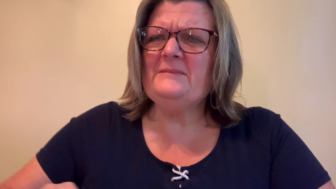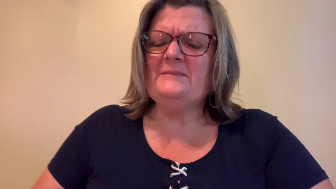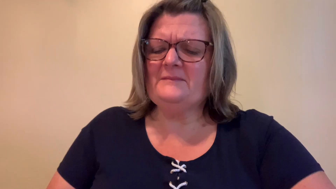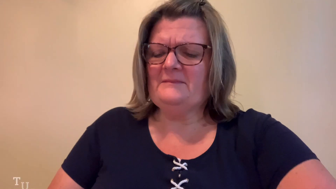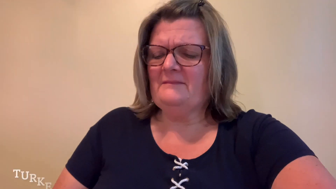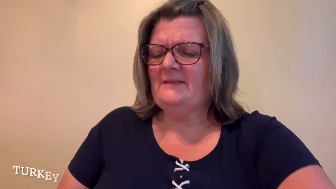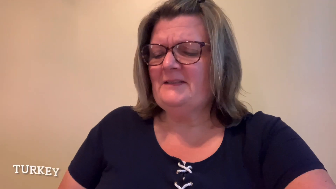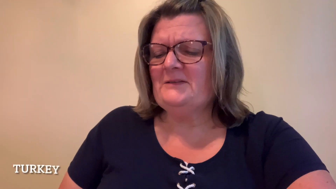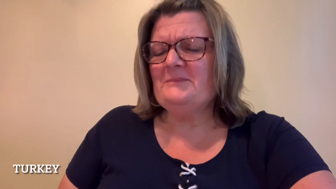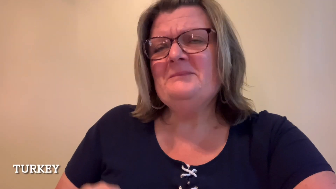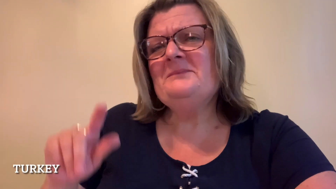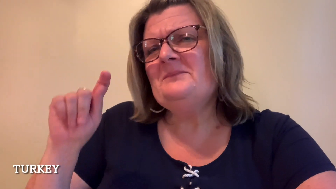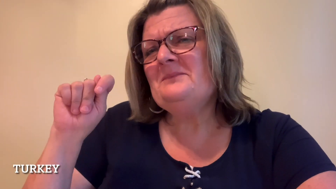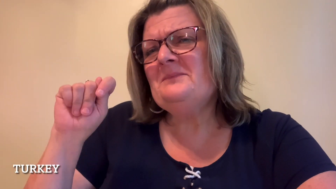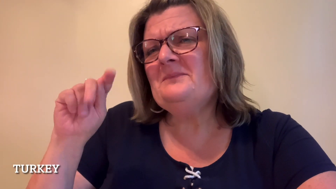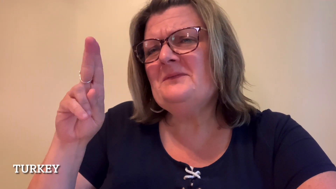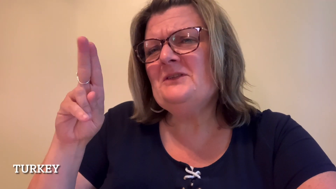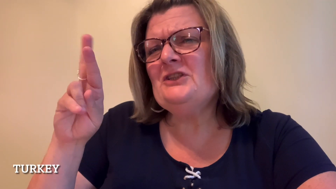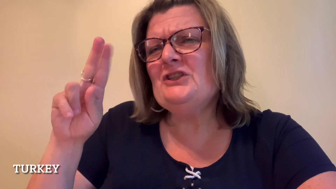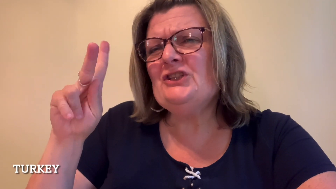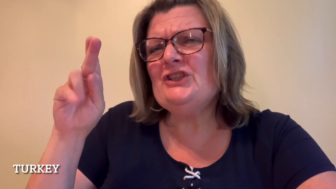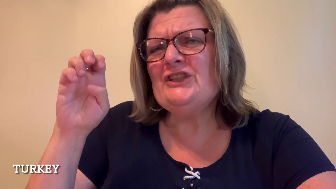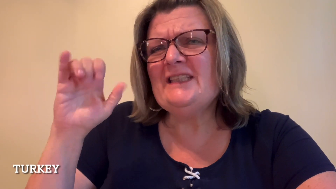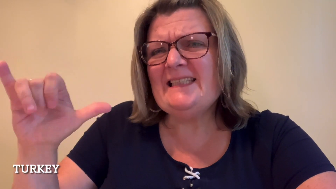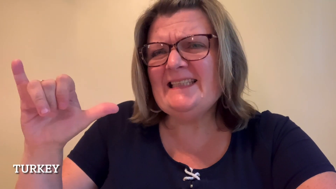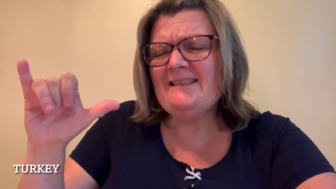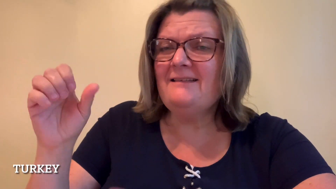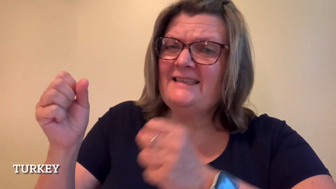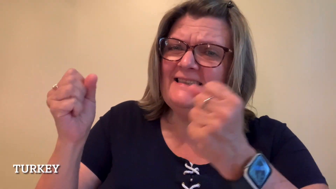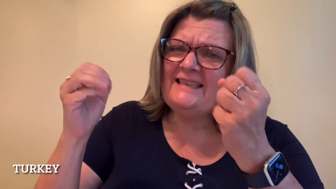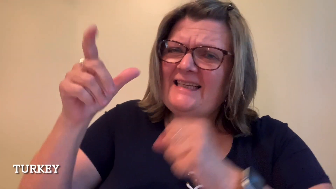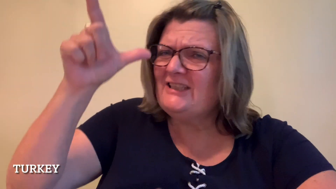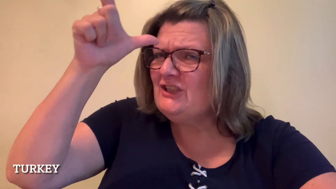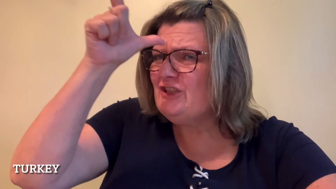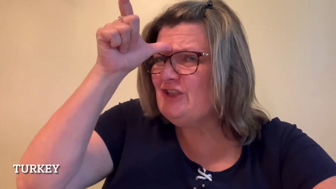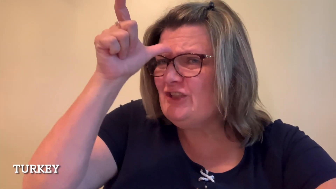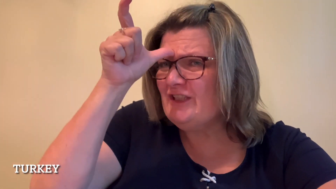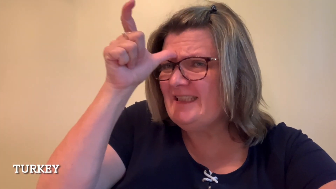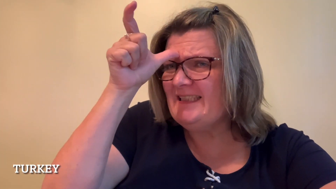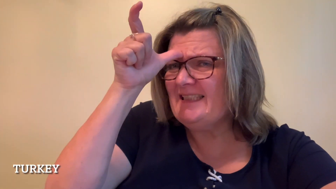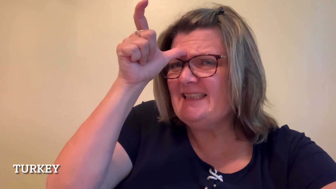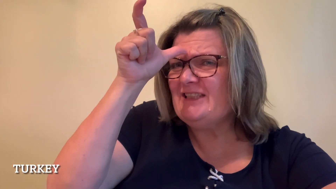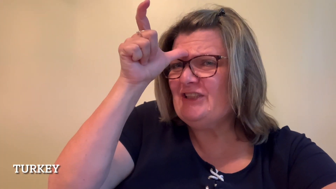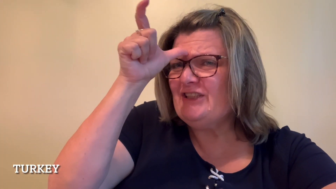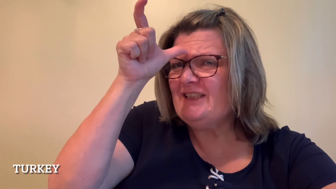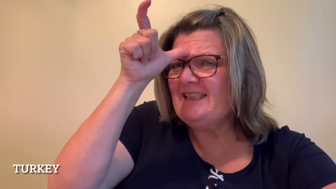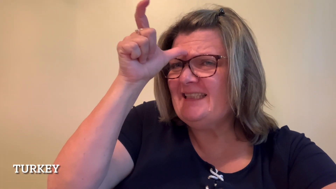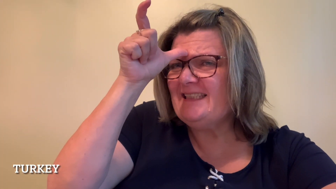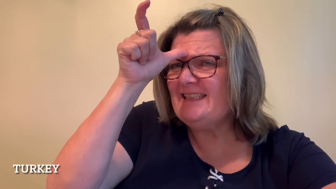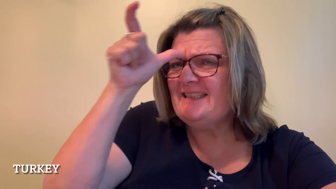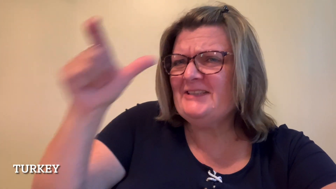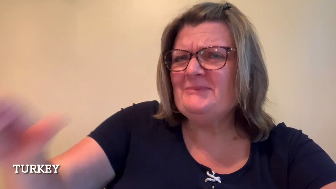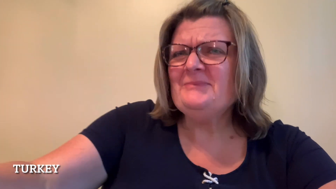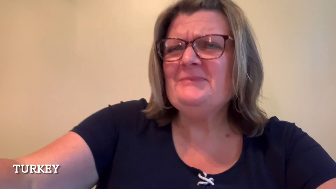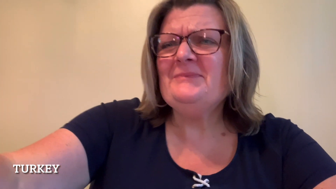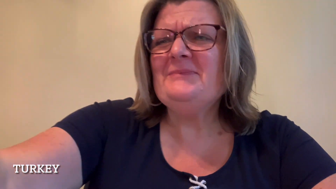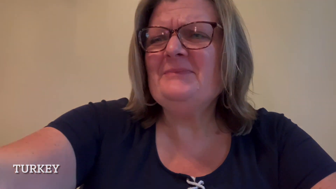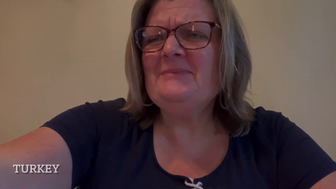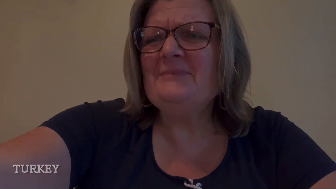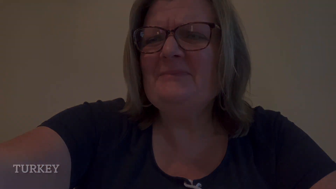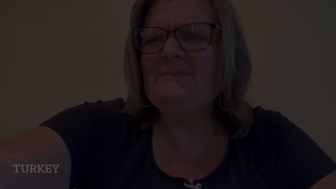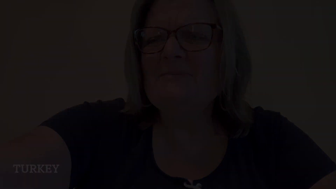Turkey